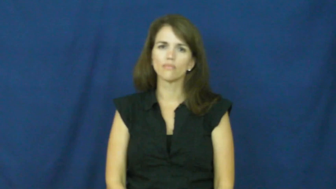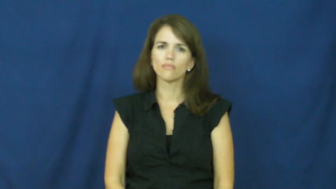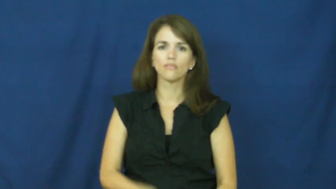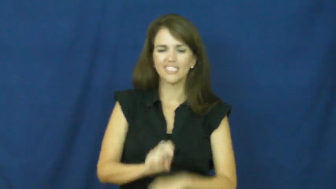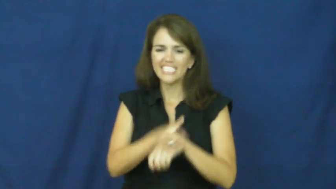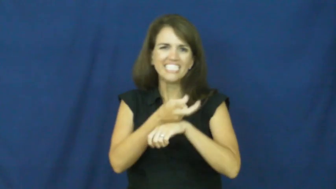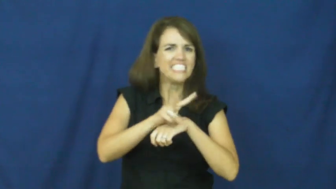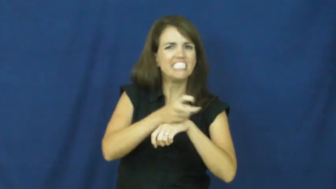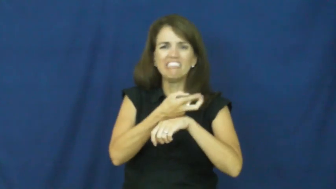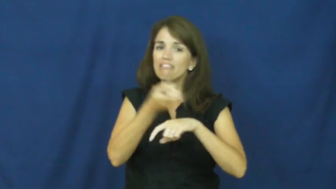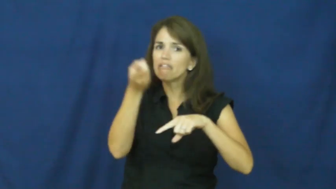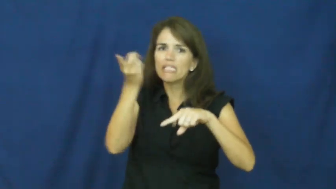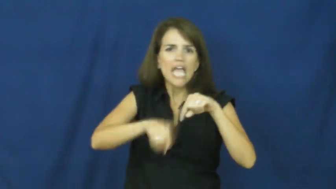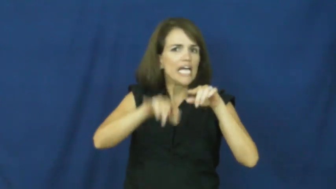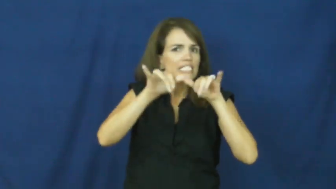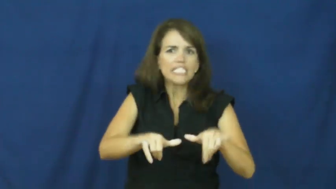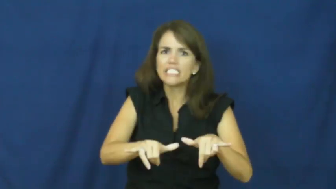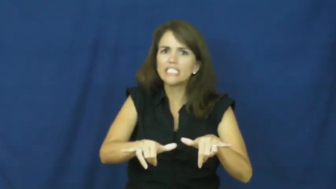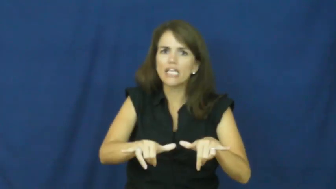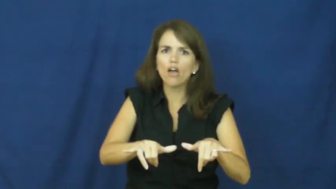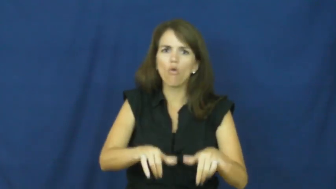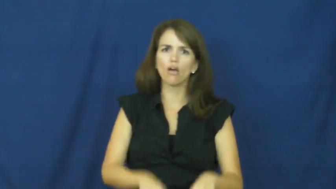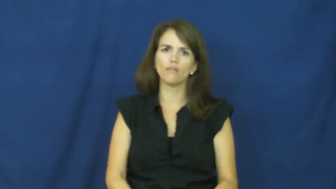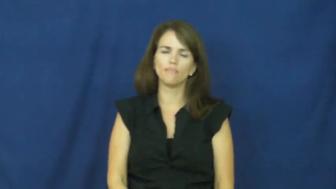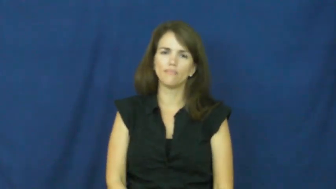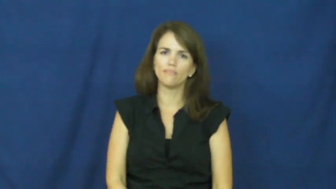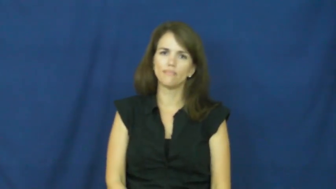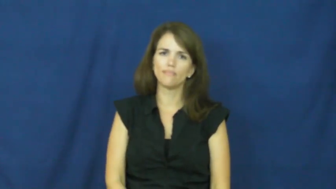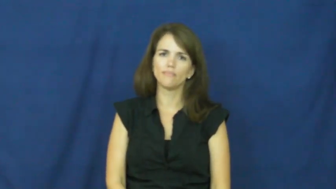ants in your pants